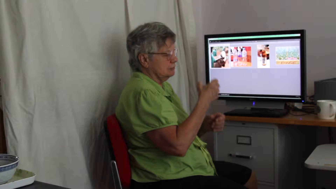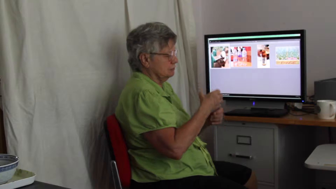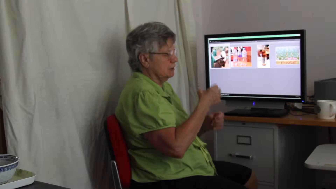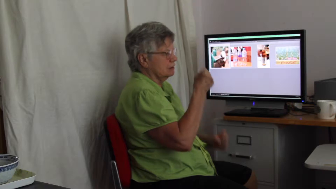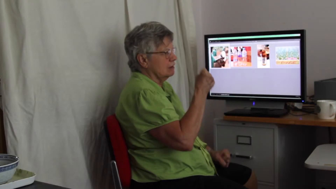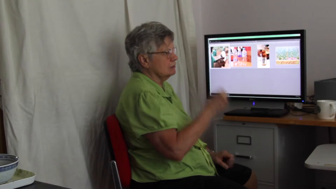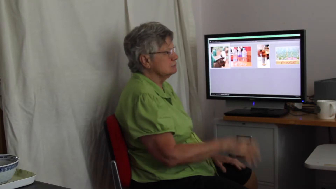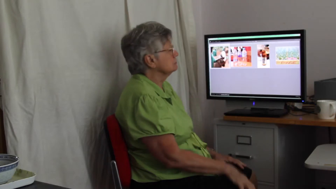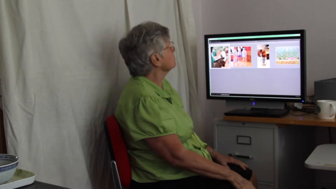BOTTLE